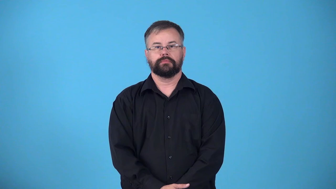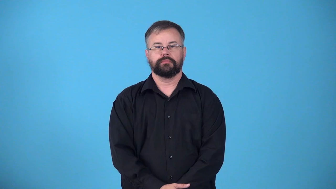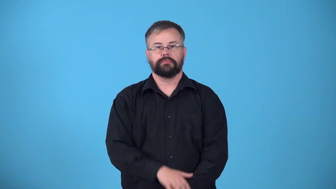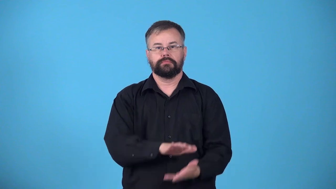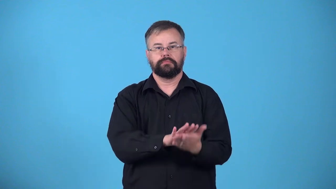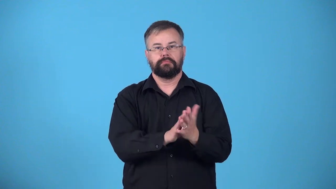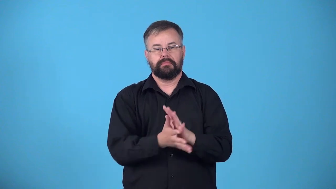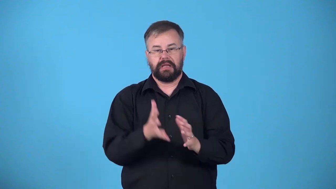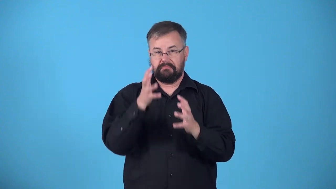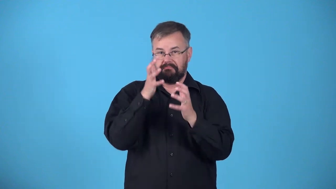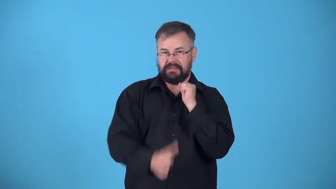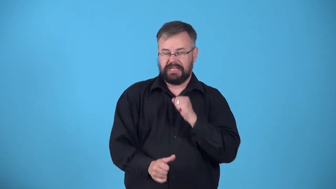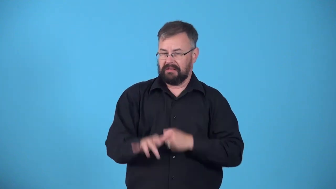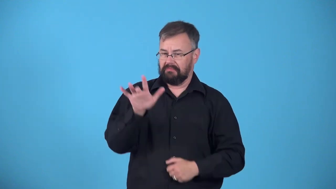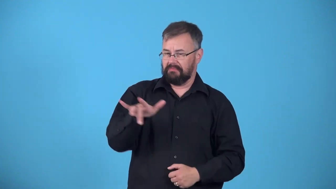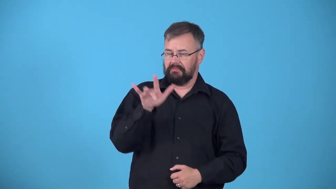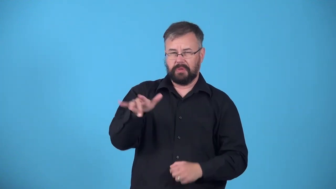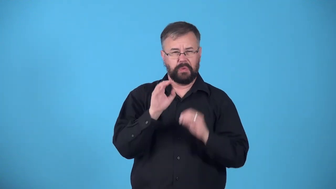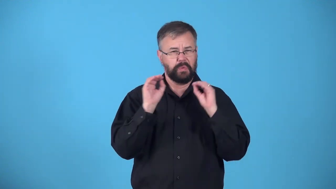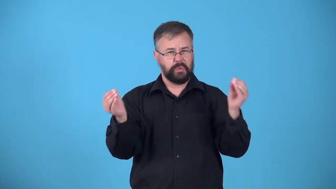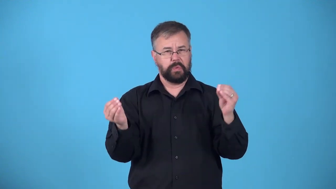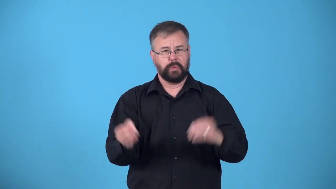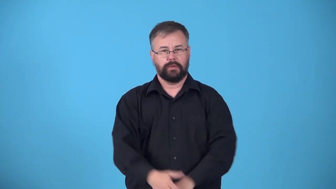harden